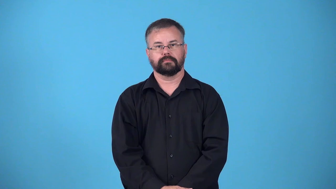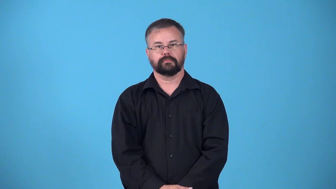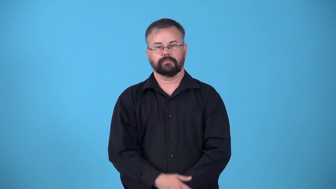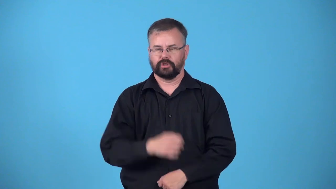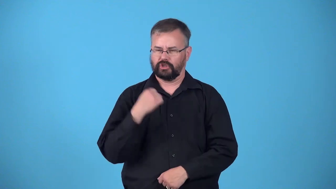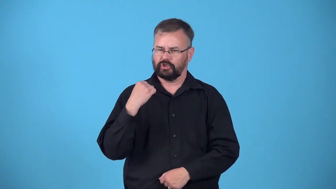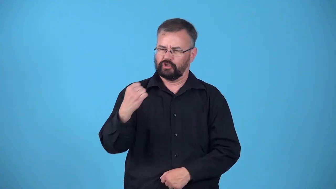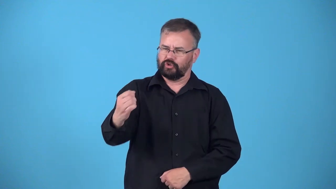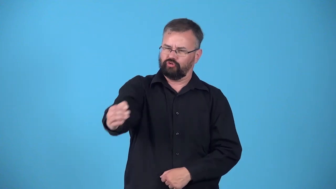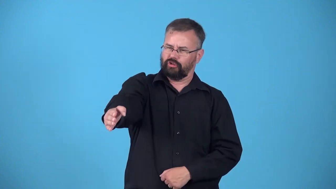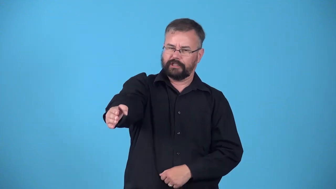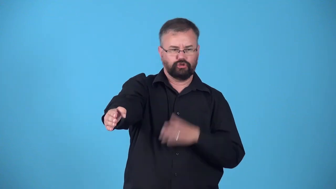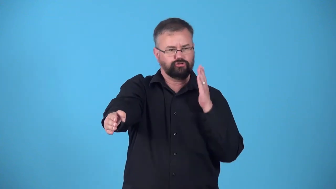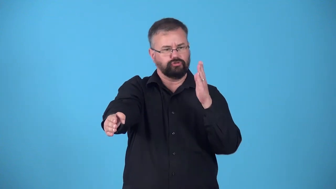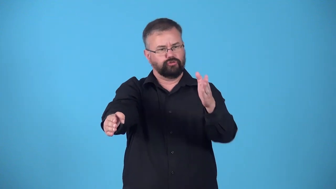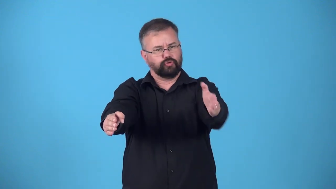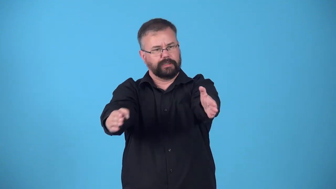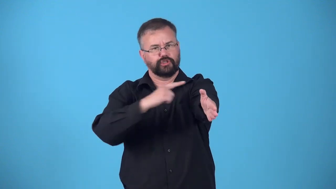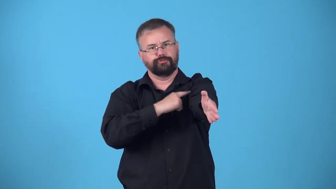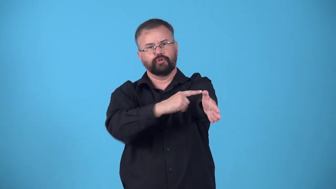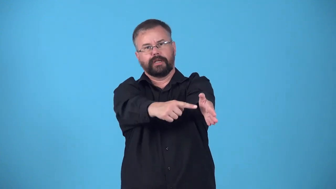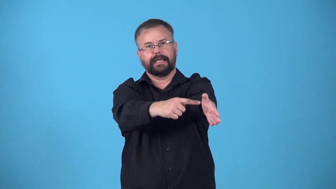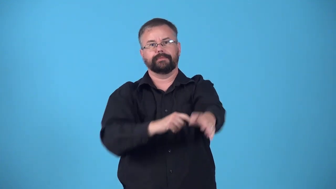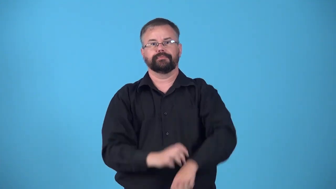extend,stretch